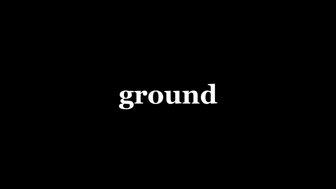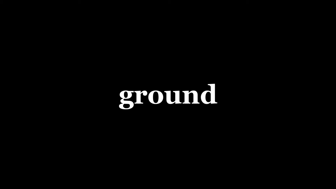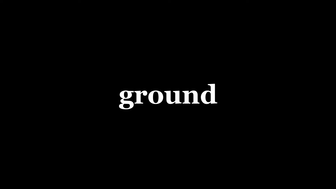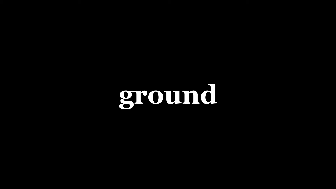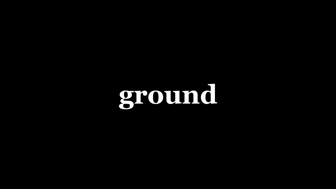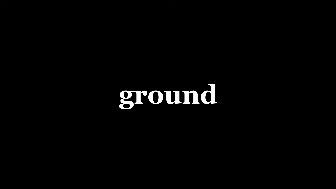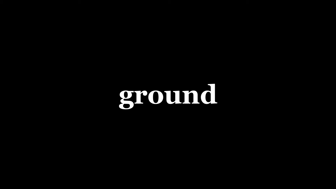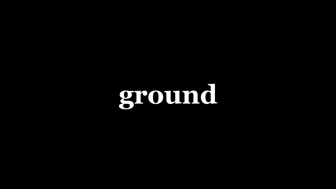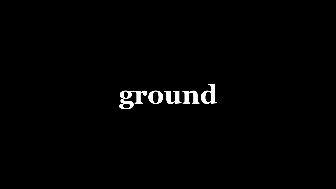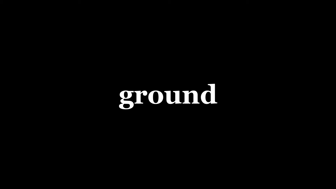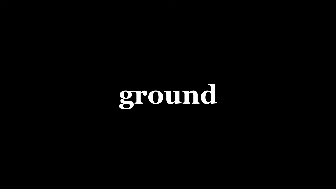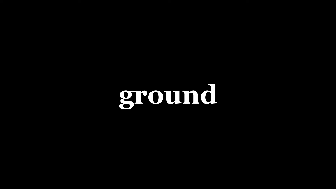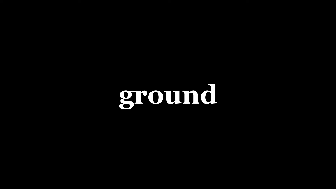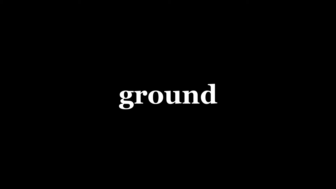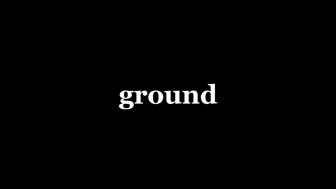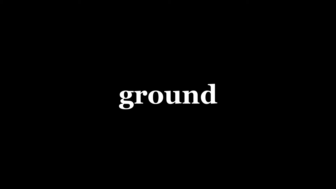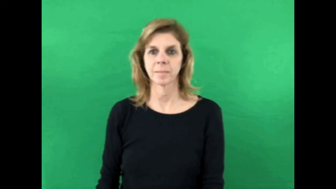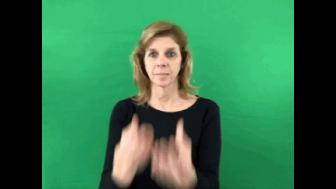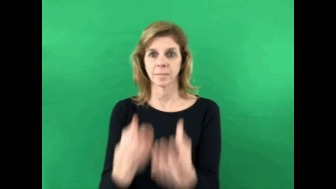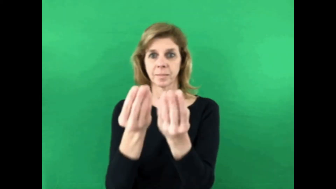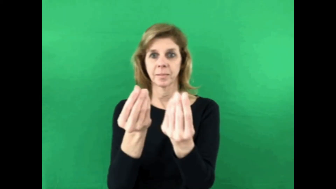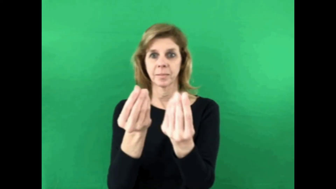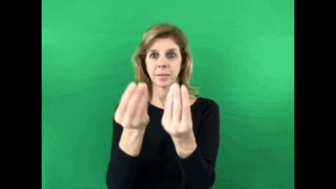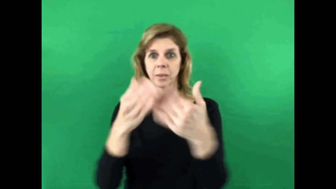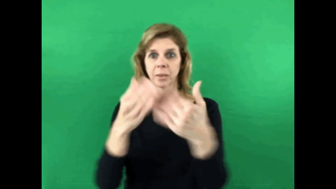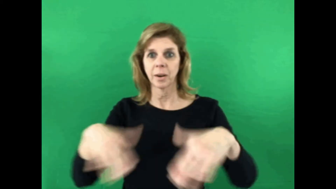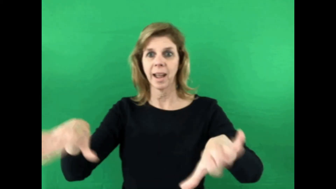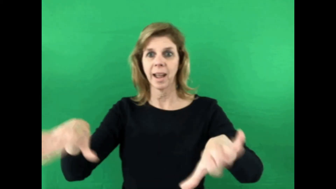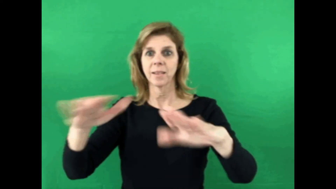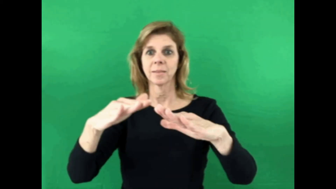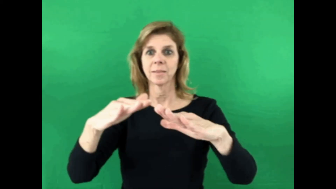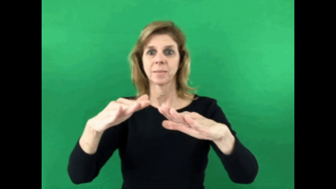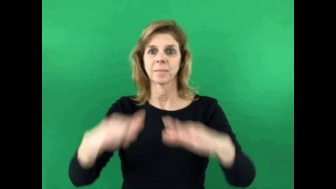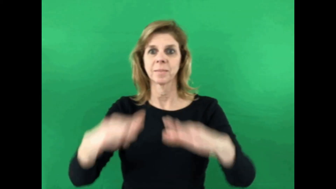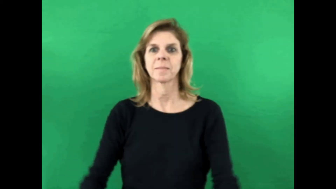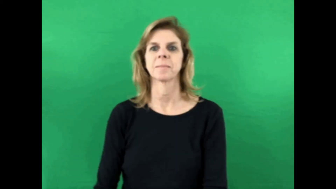Ground